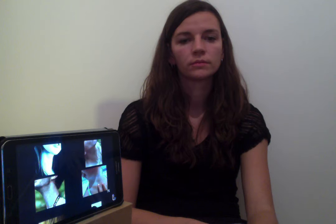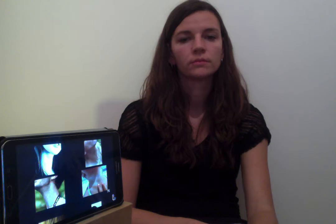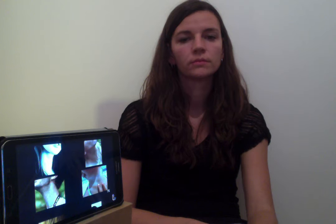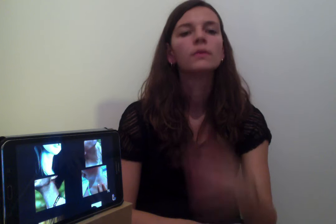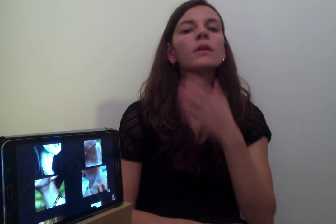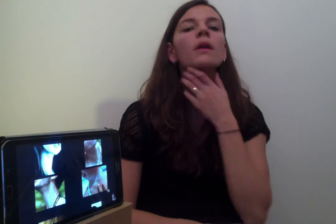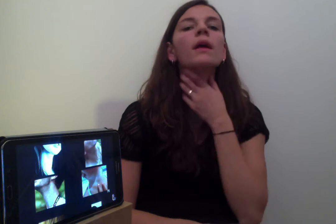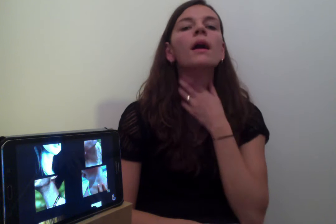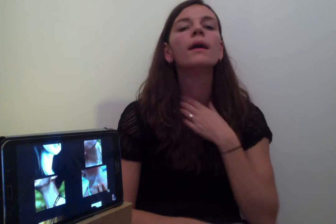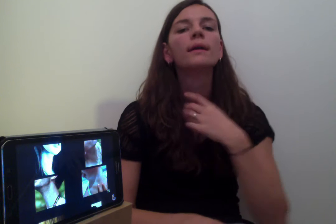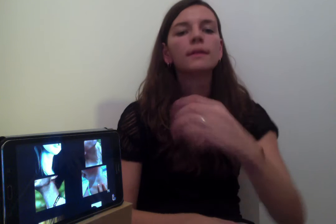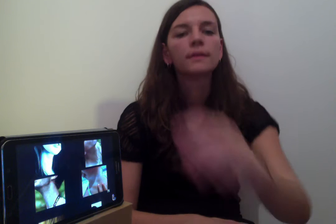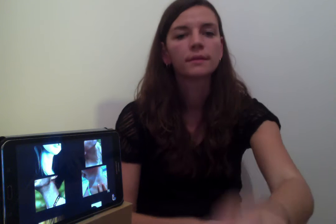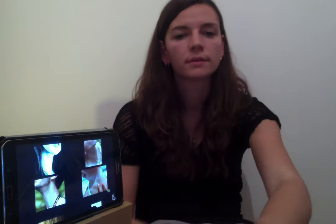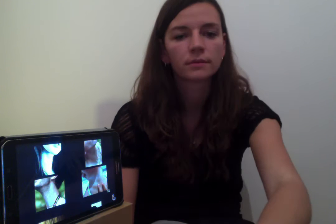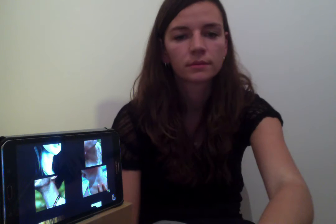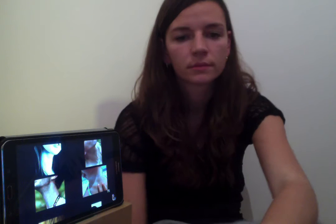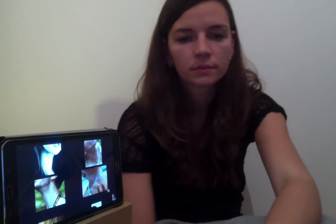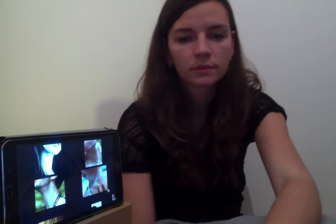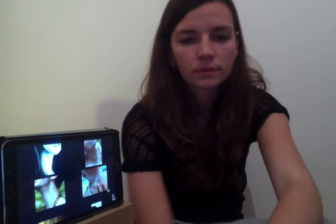neck